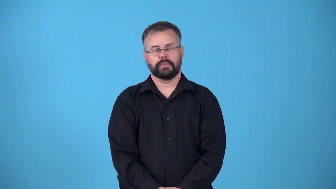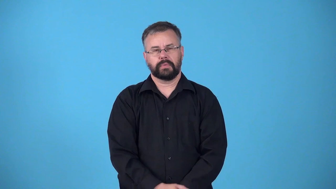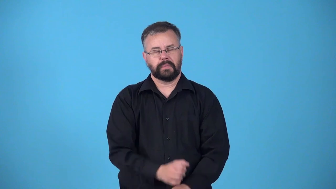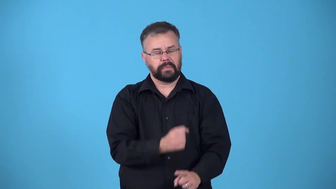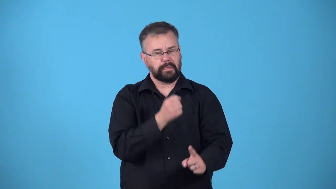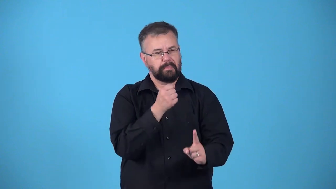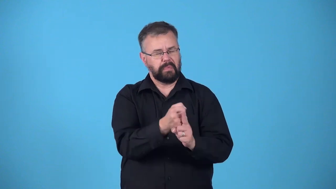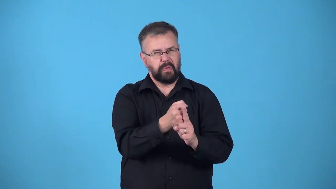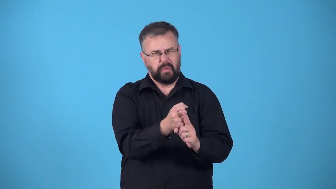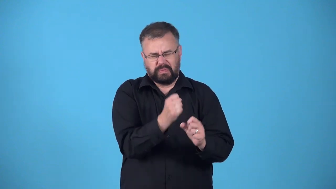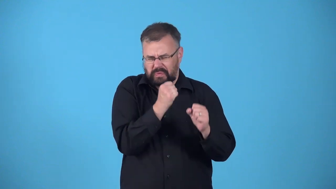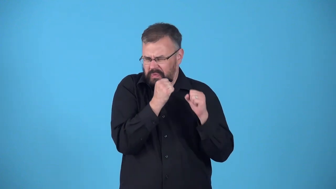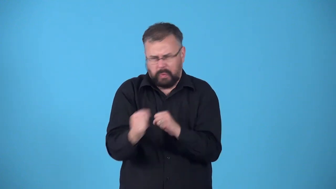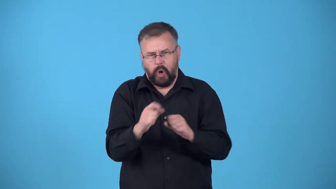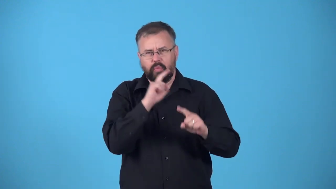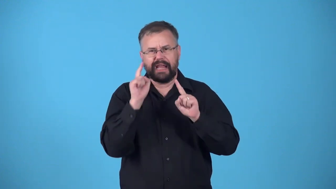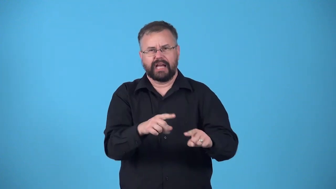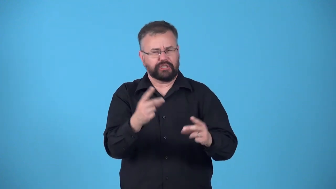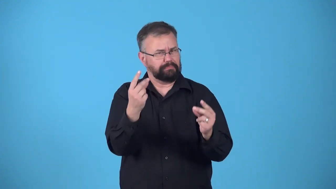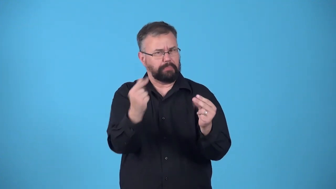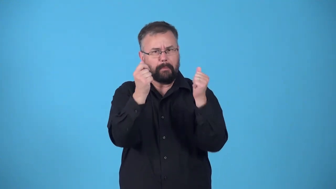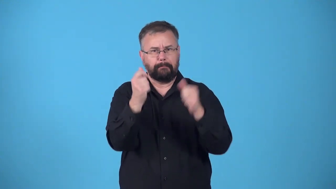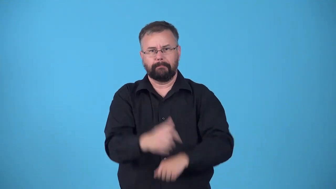galvanize